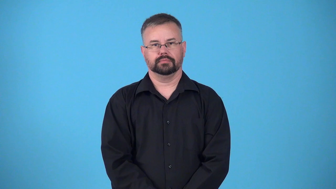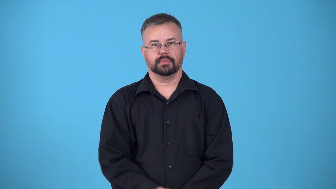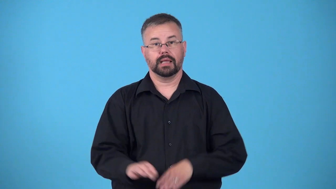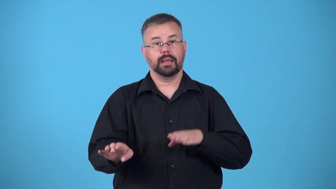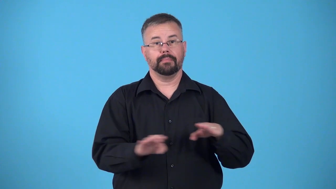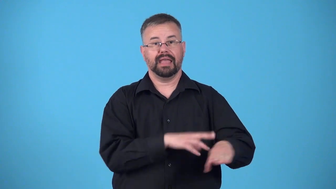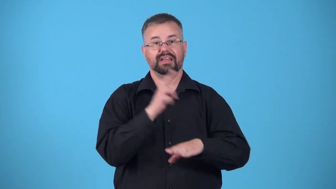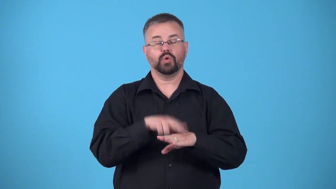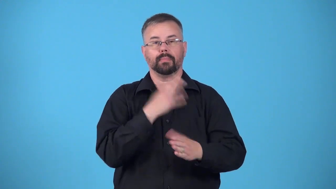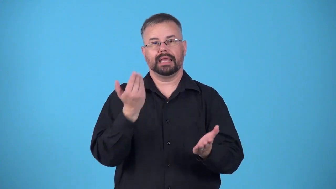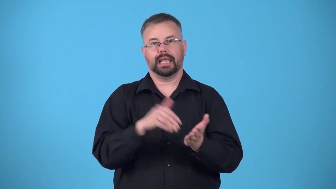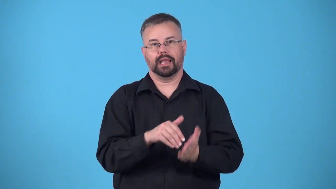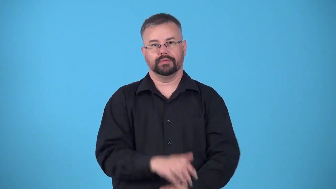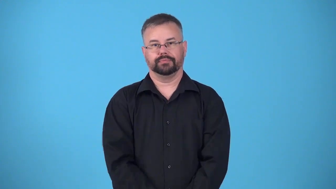snap out of